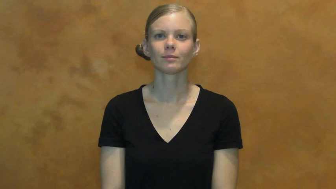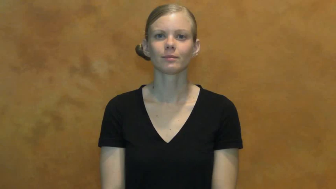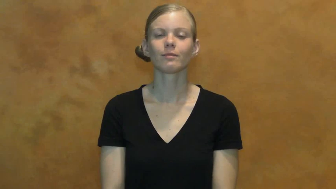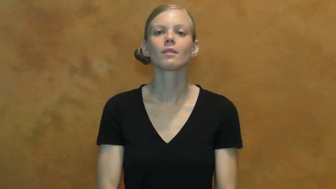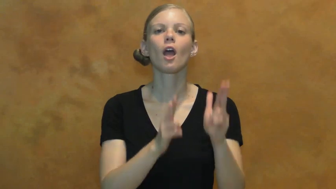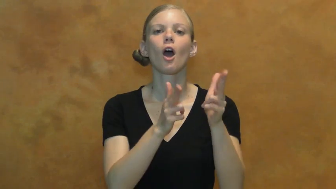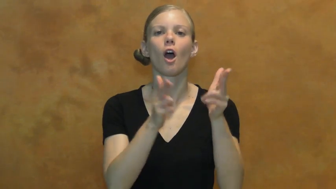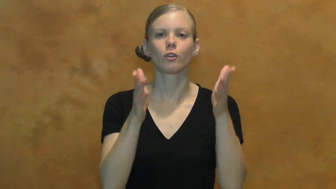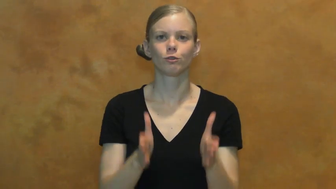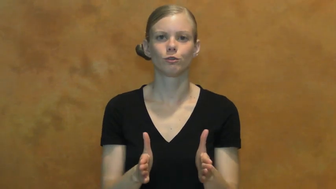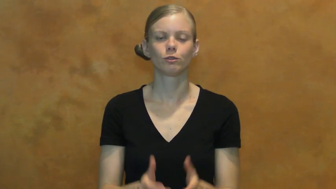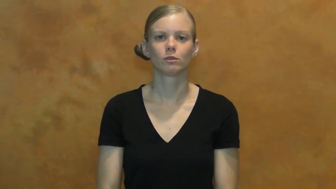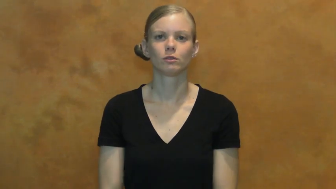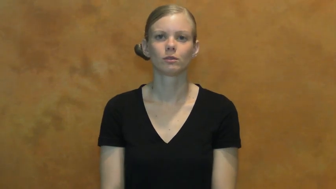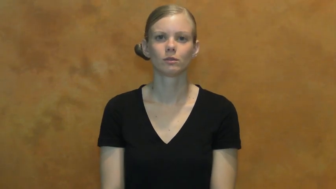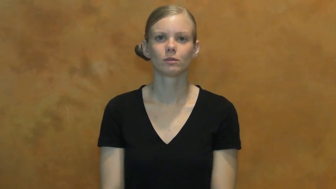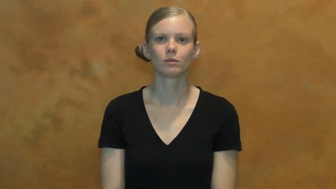hunter